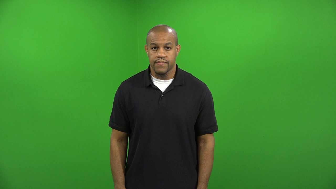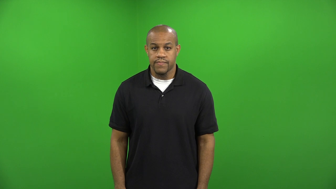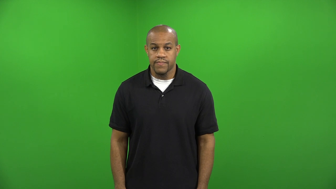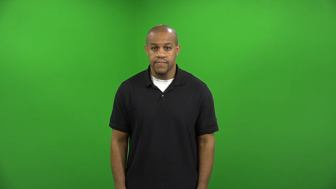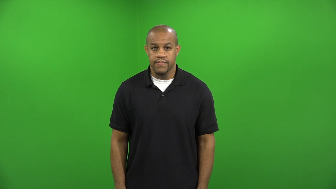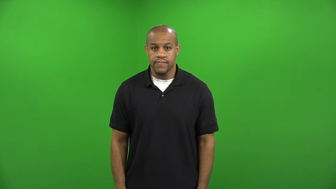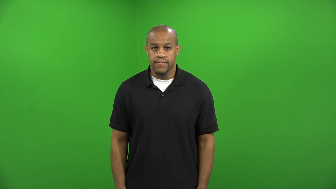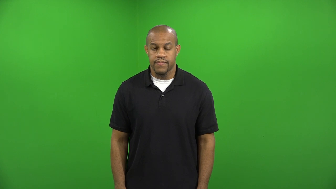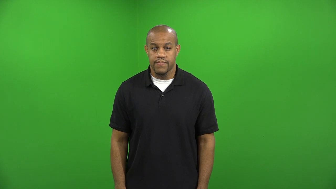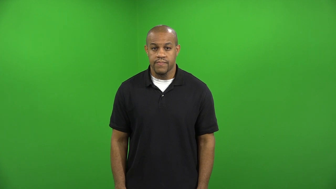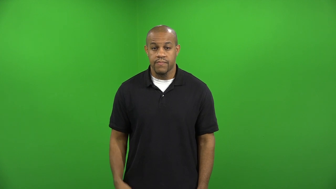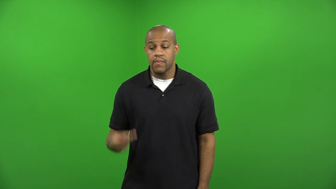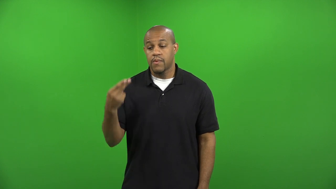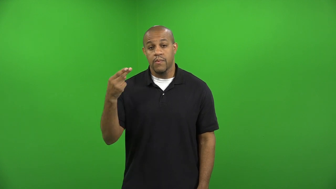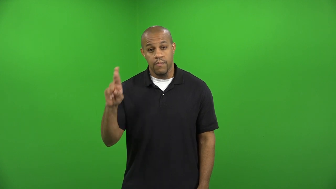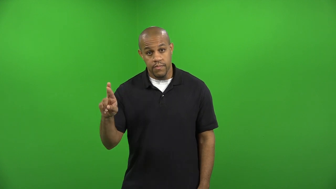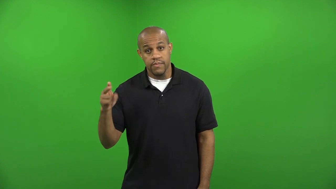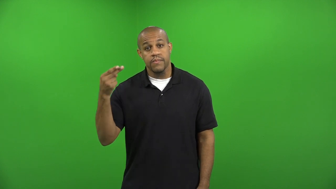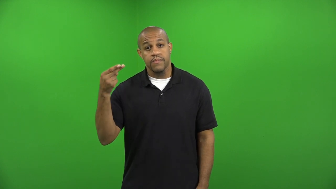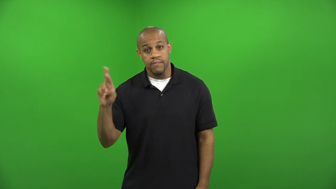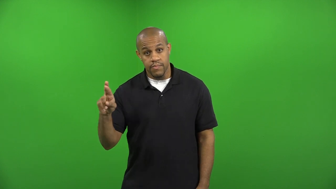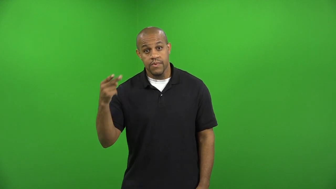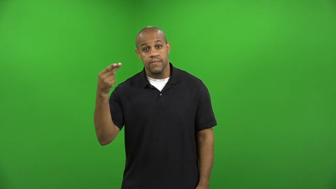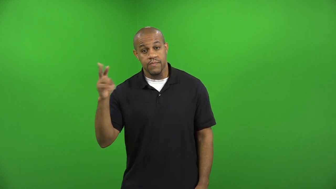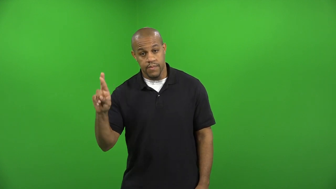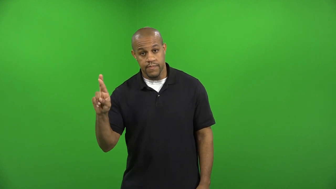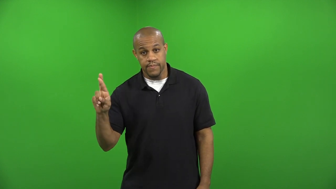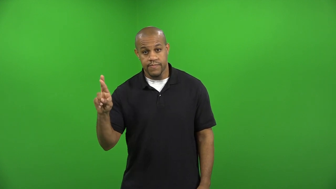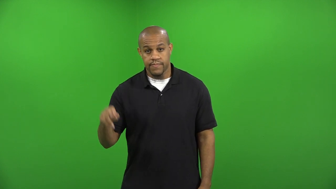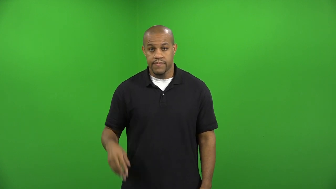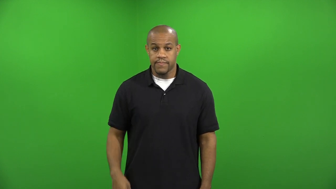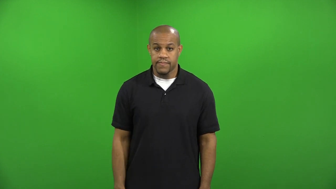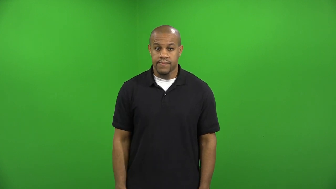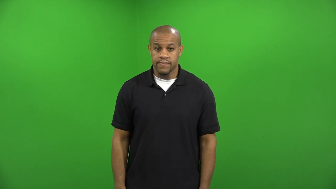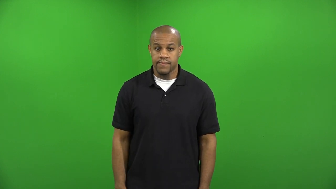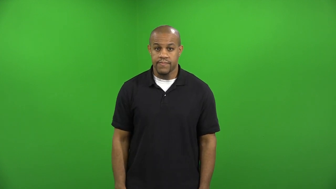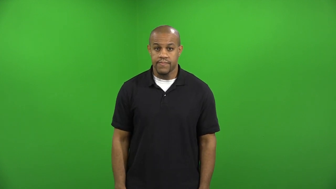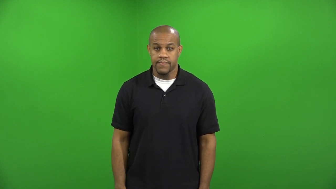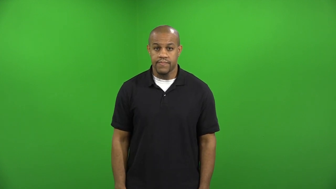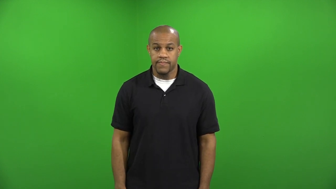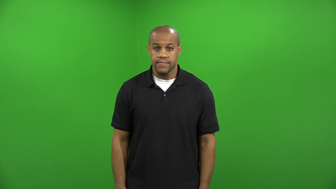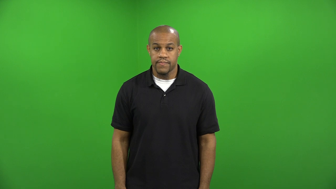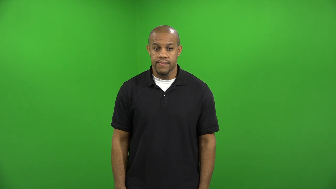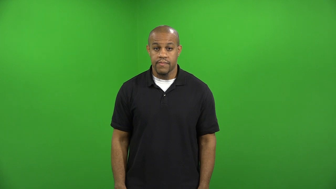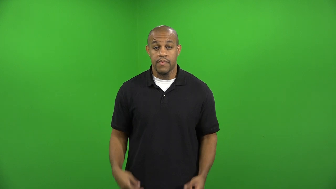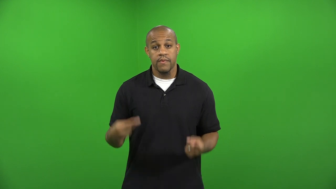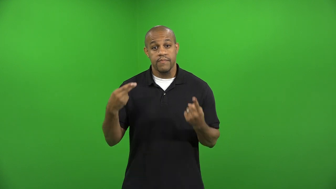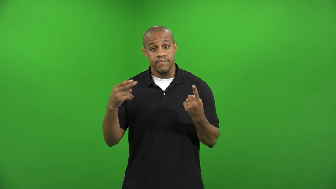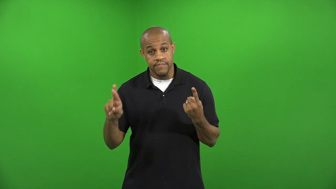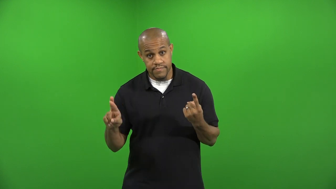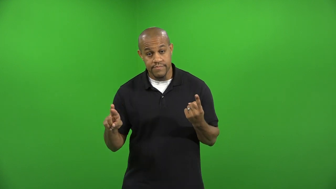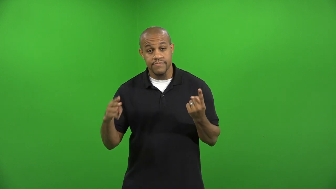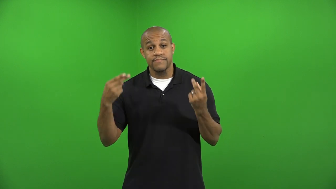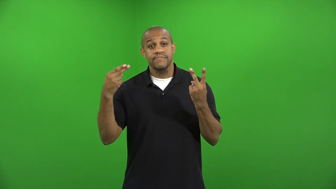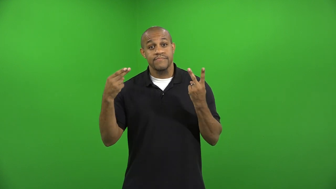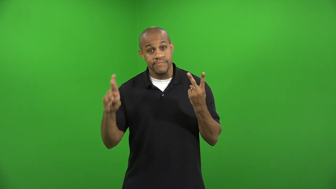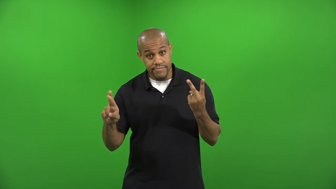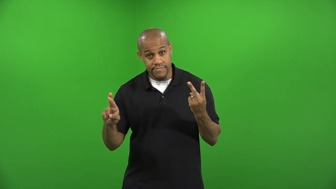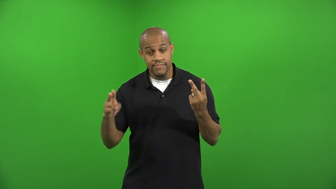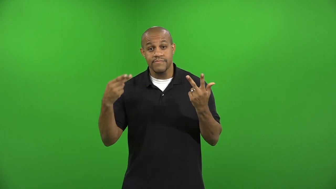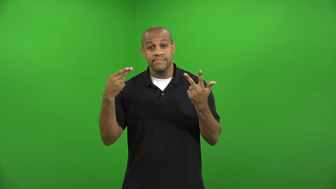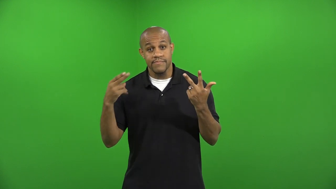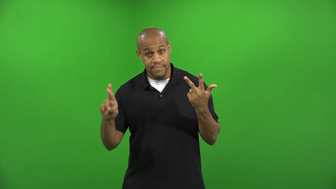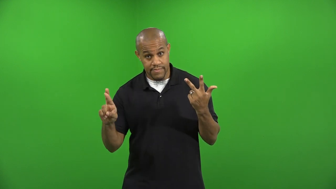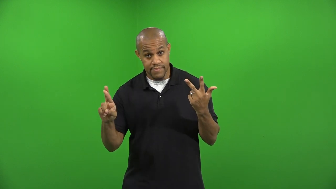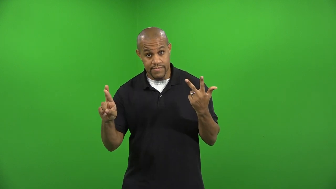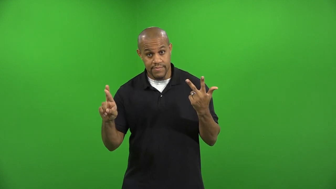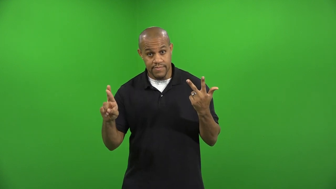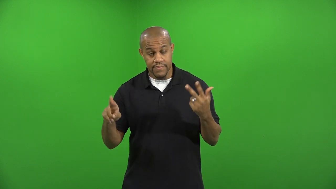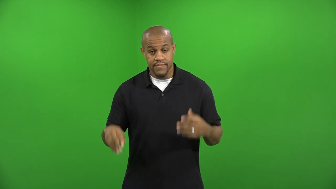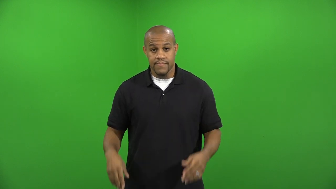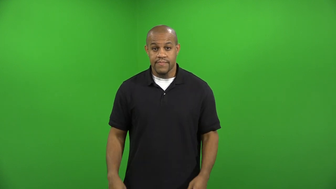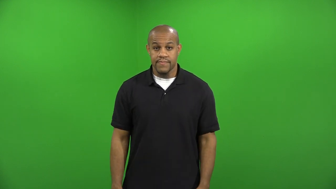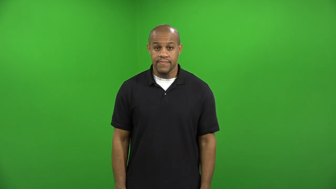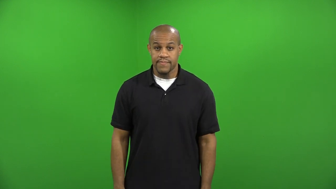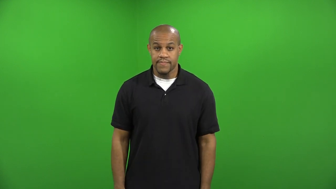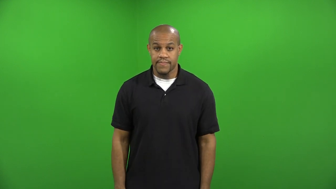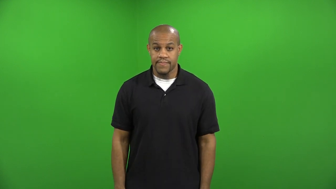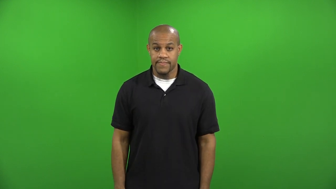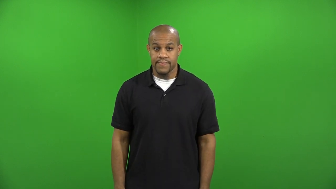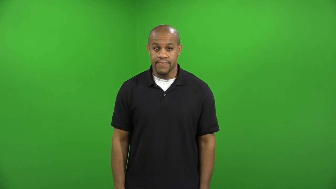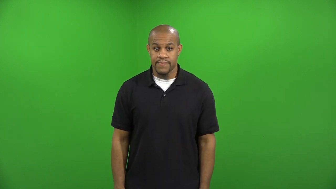Home run after Home run